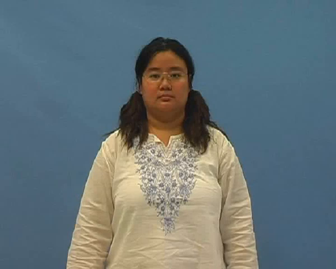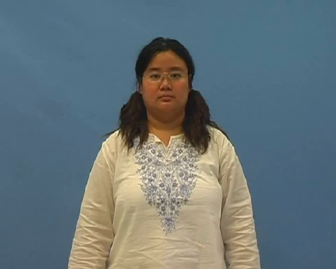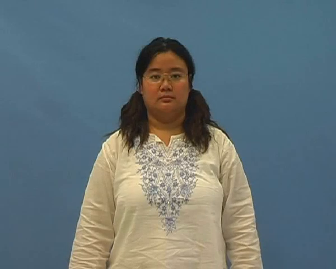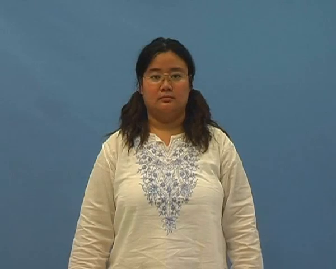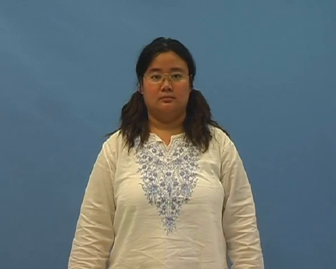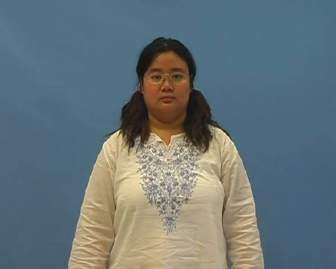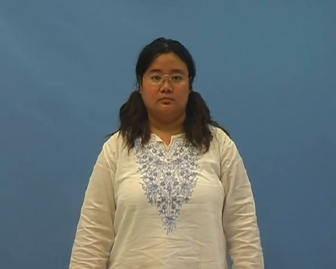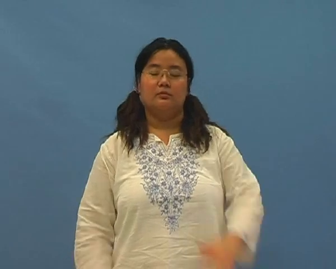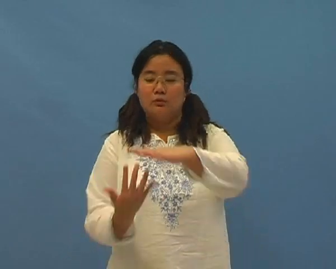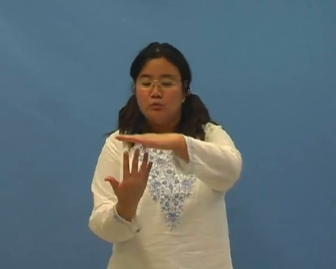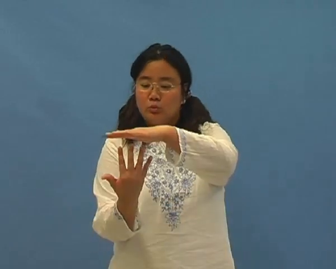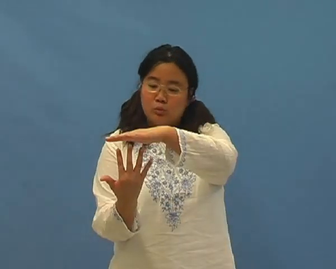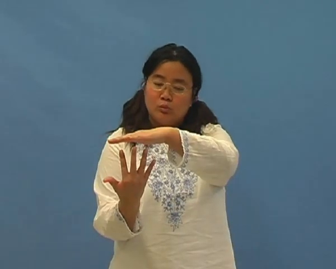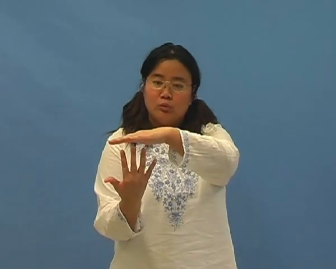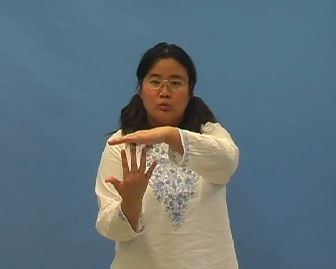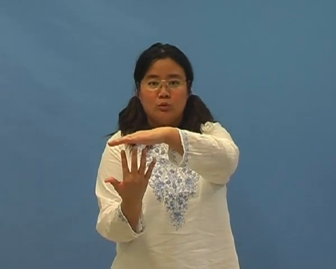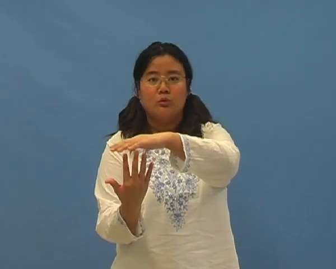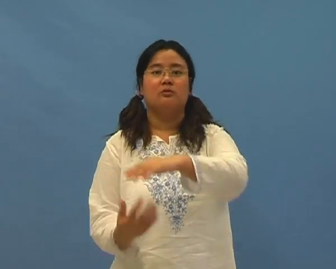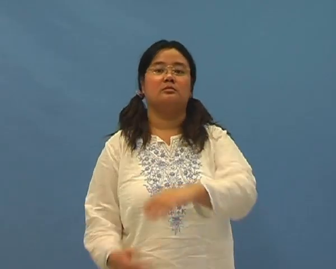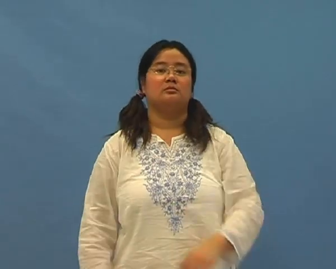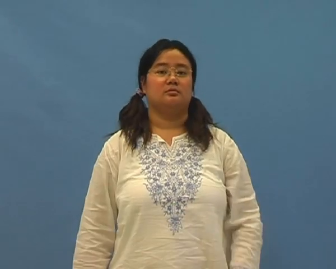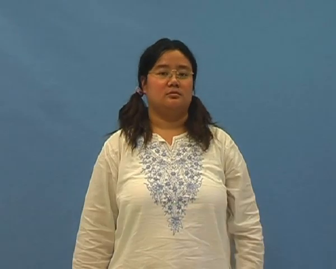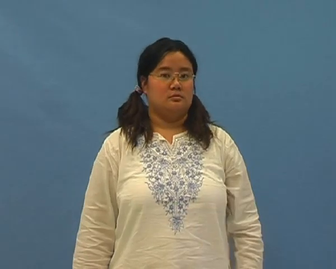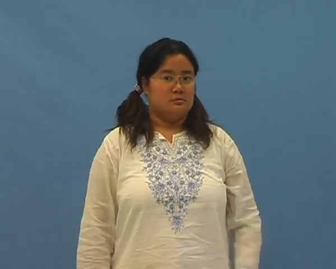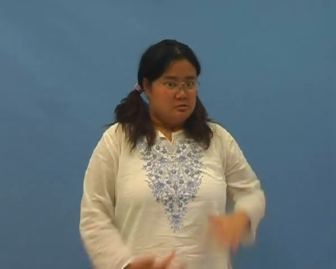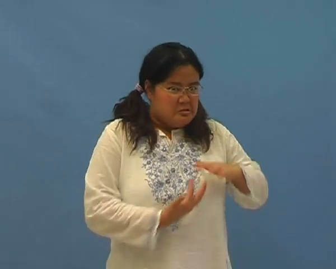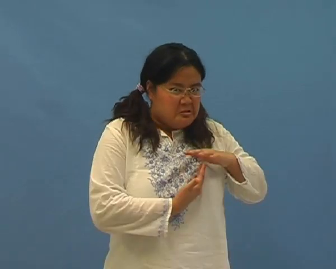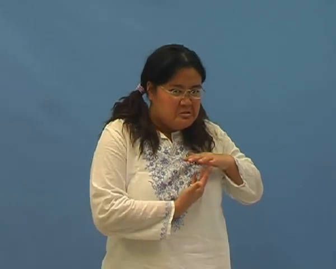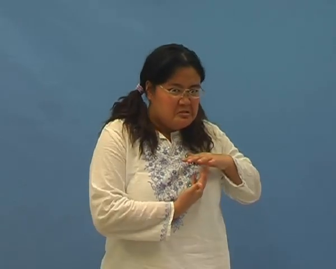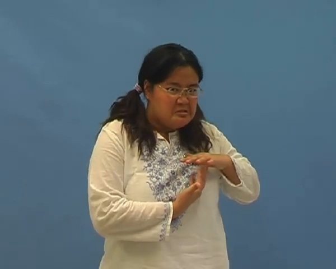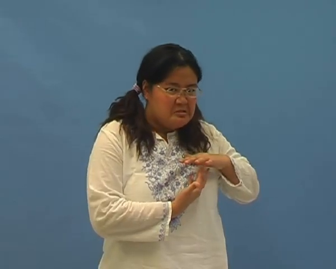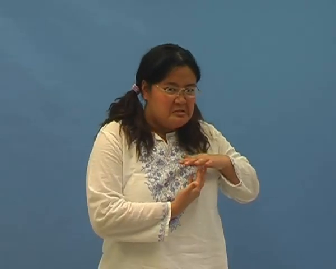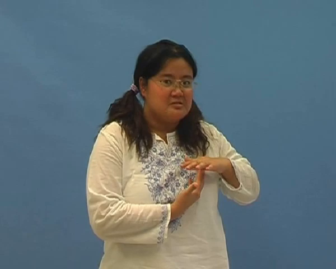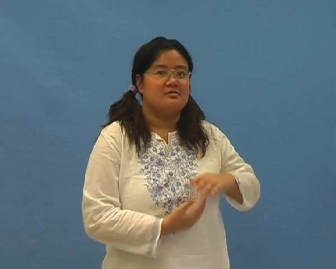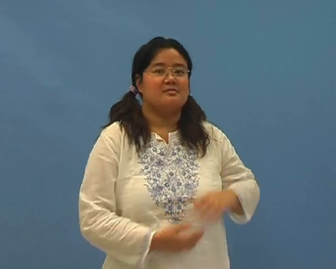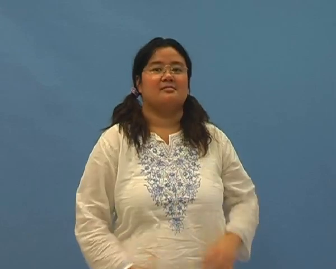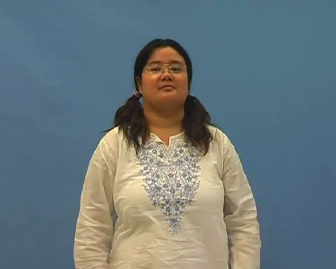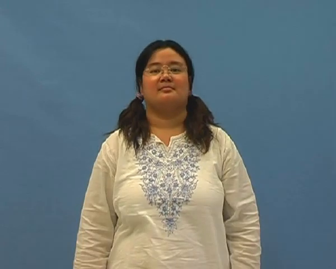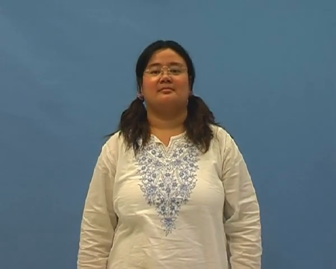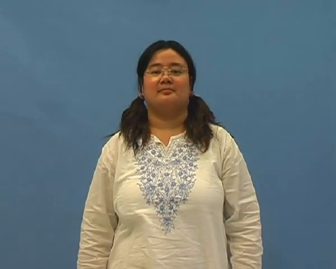boil